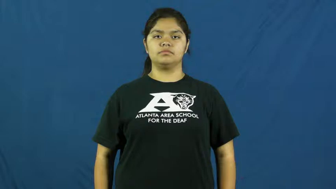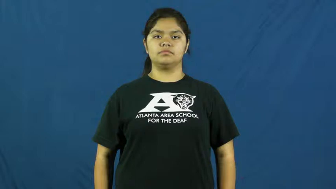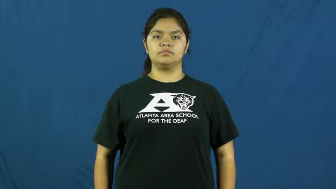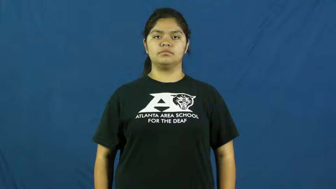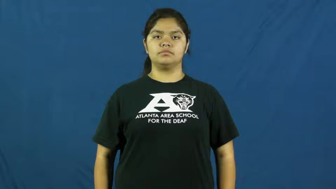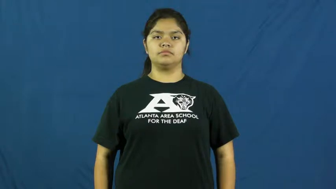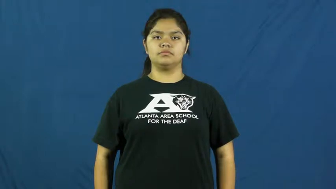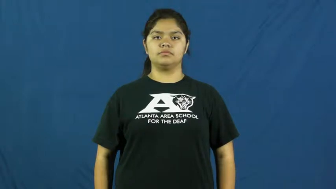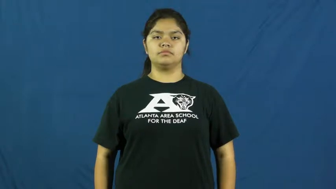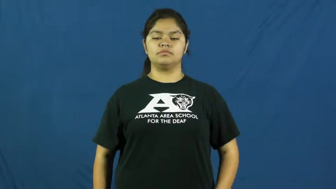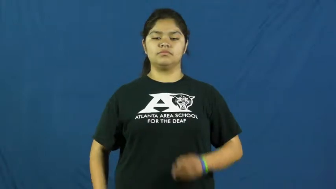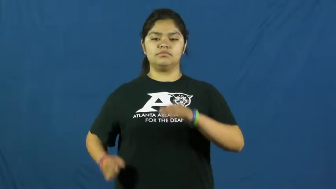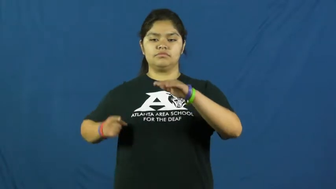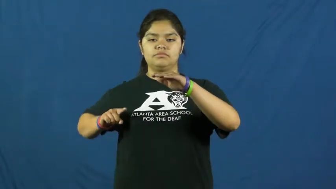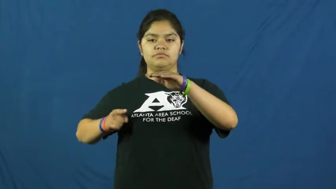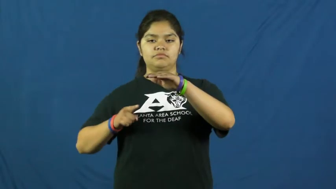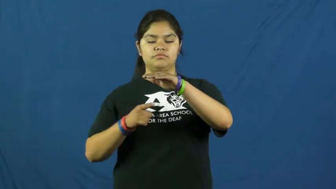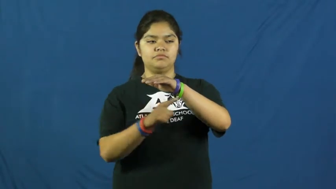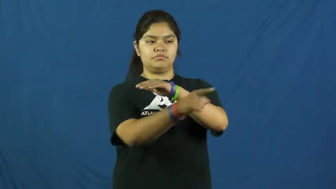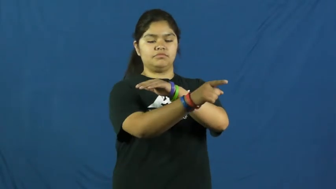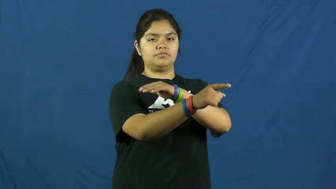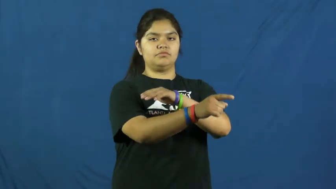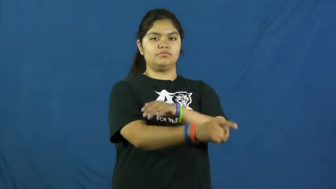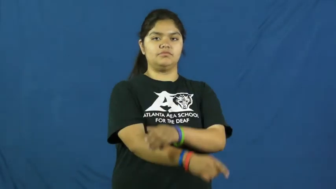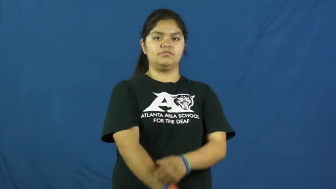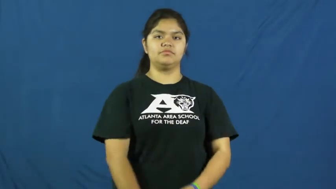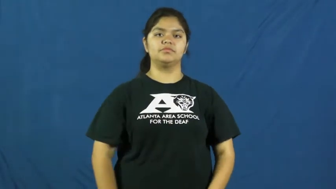sneak,mouse,worm